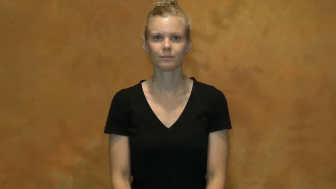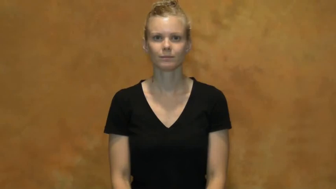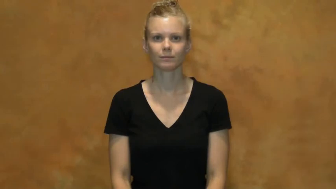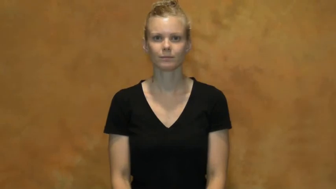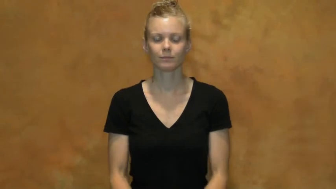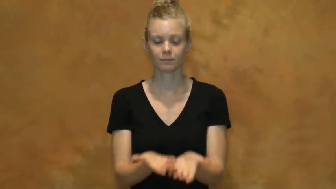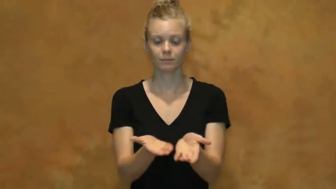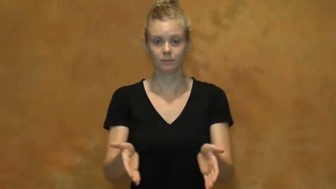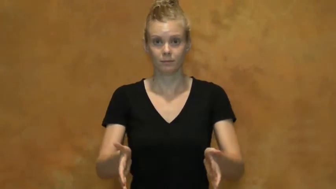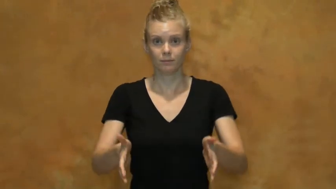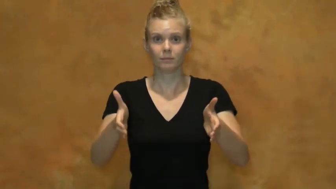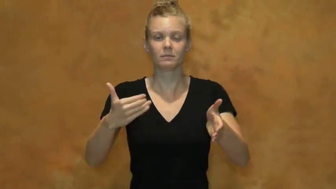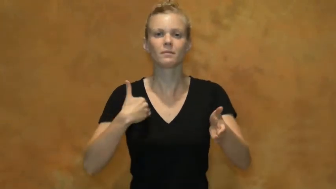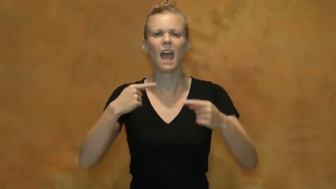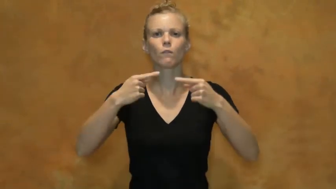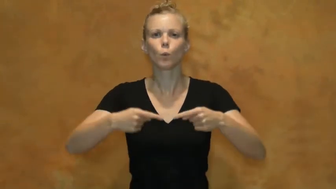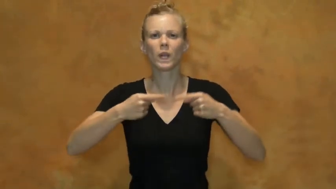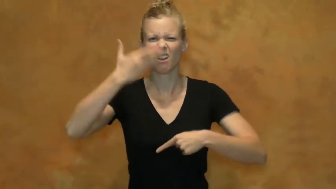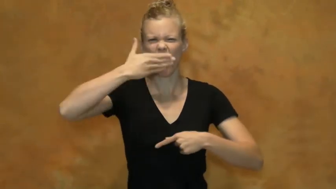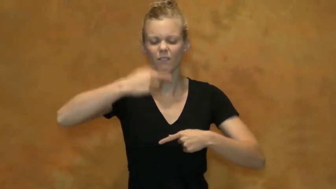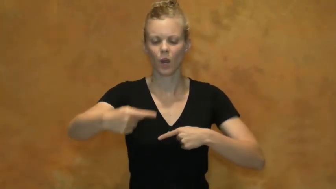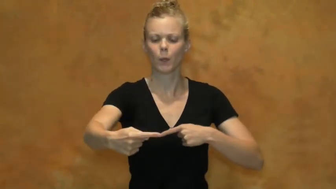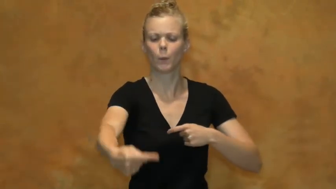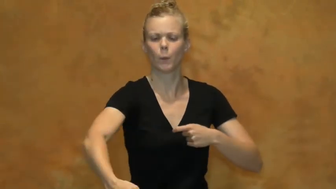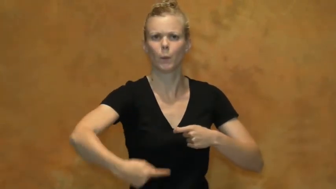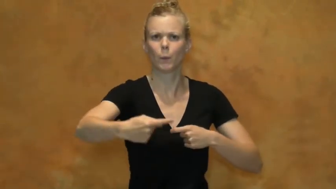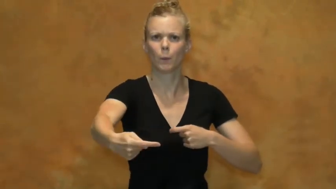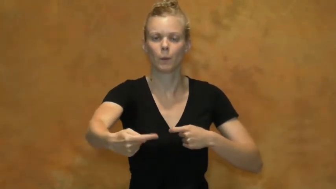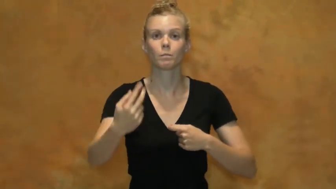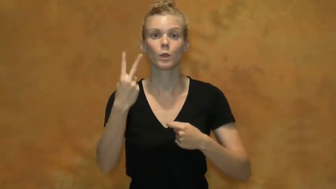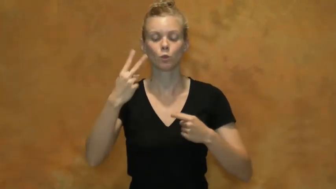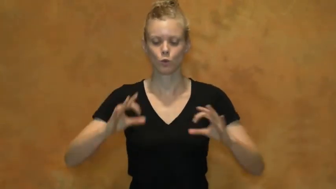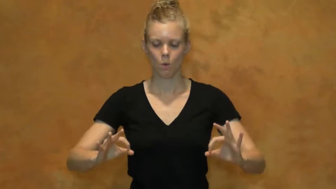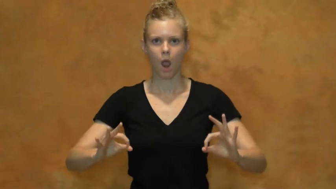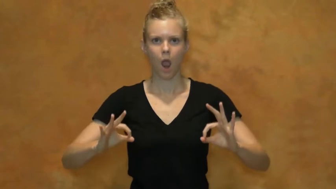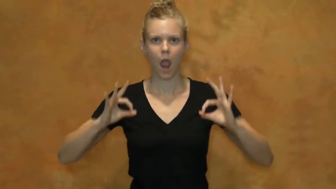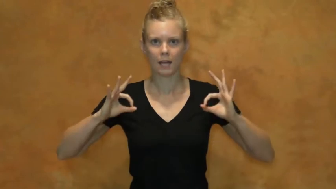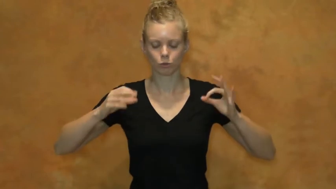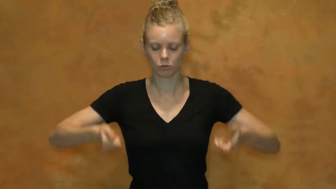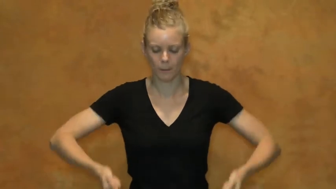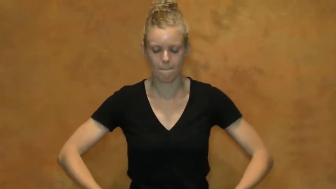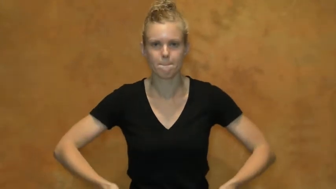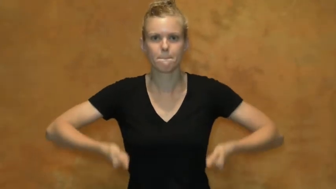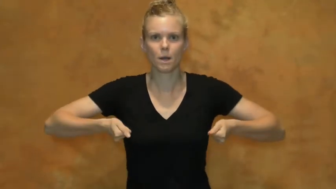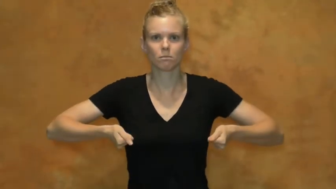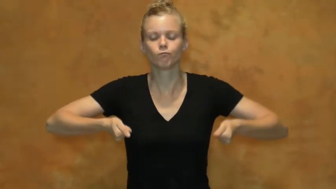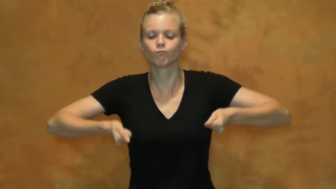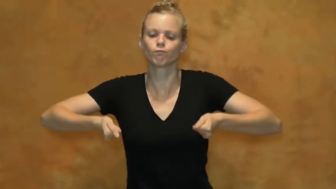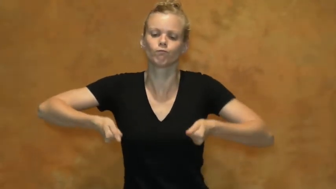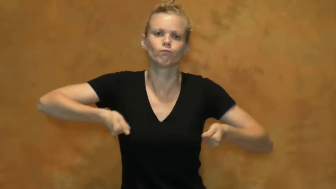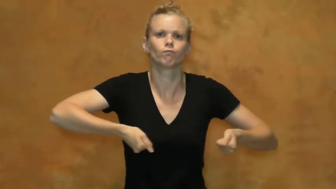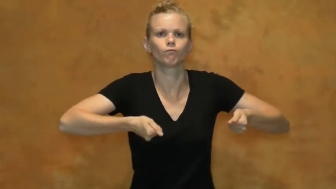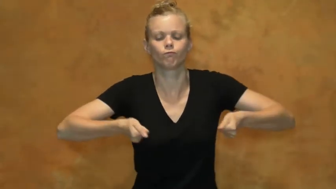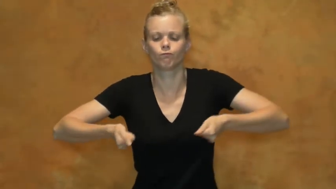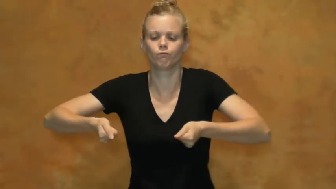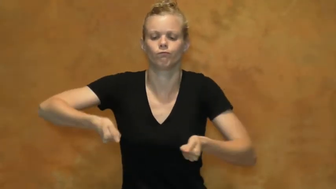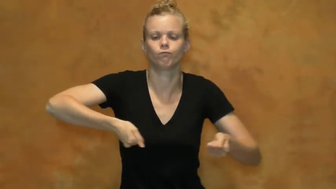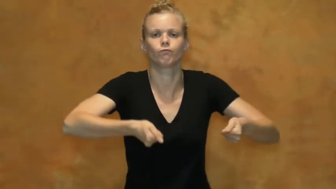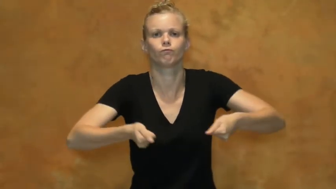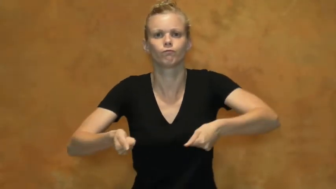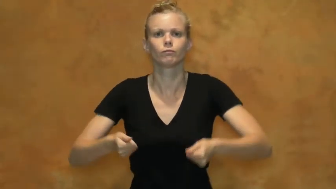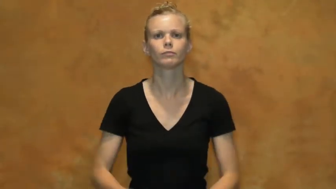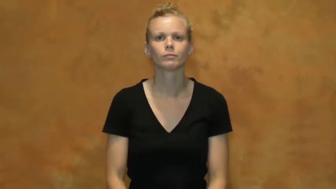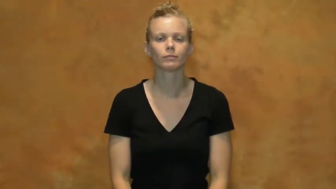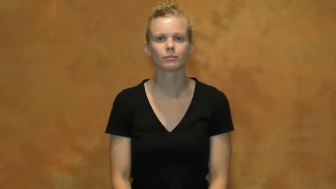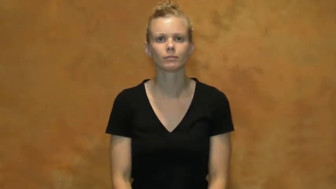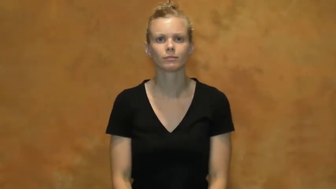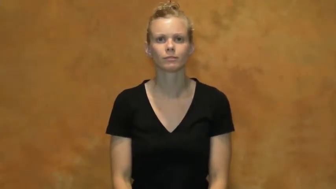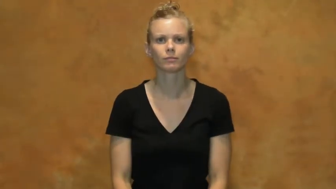wheelbarrow